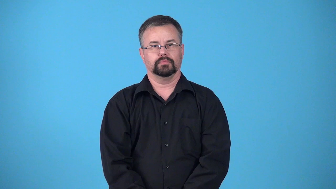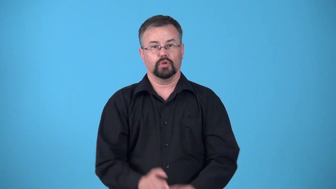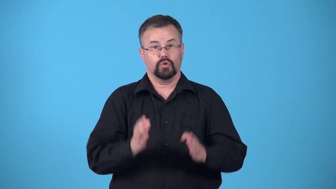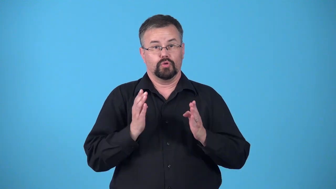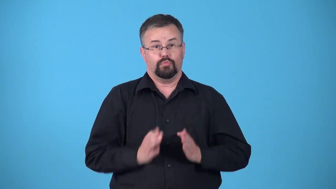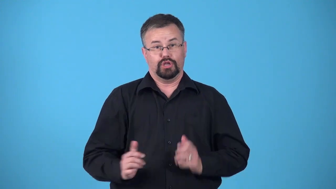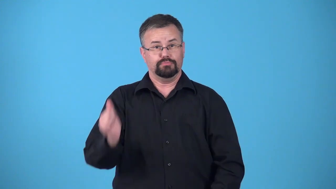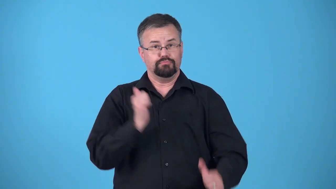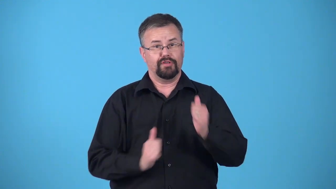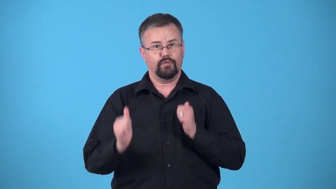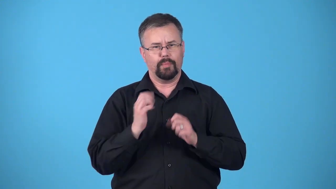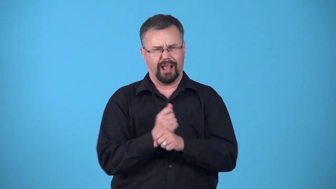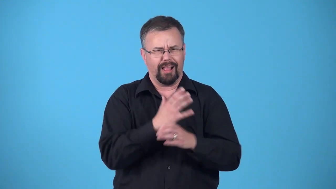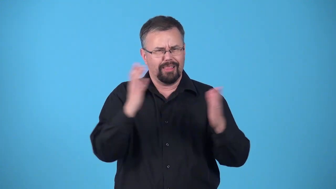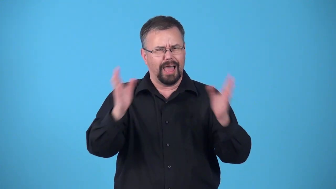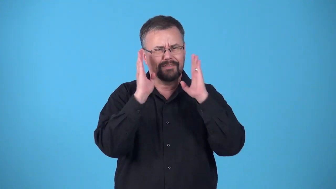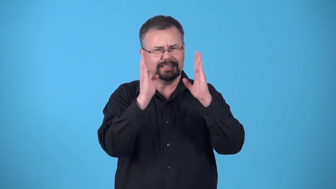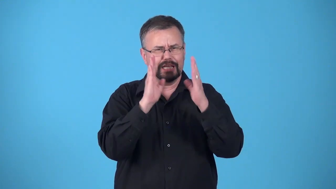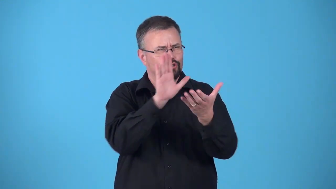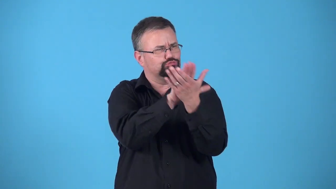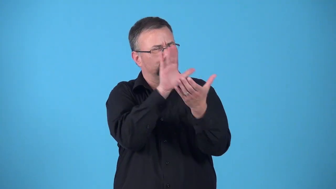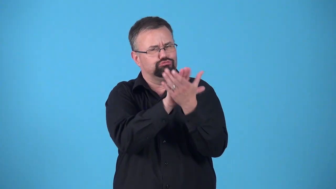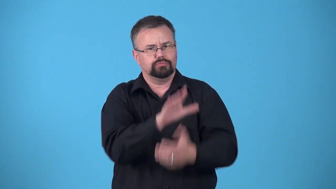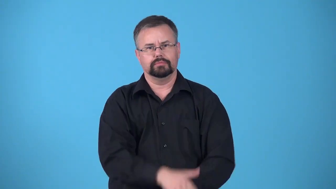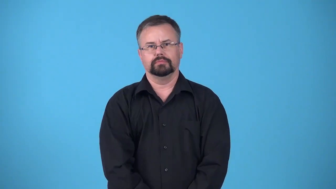steal the show